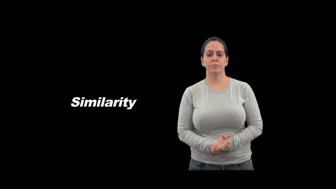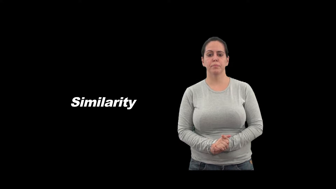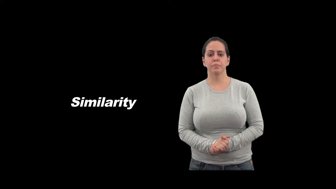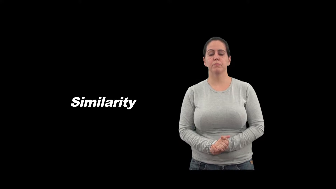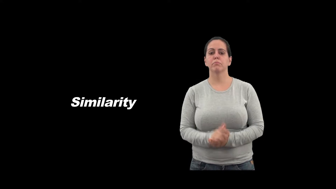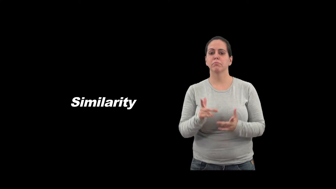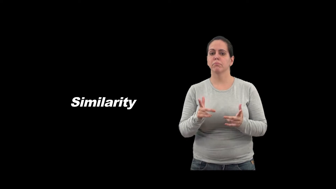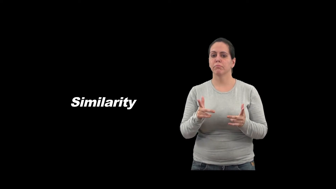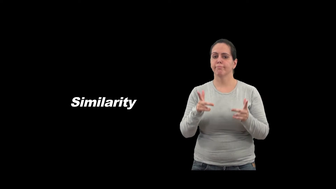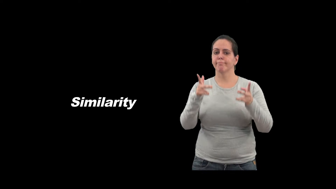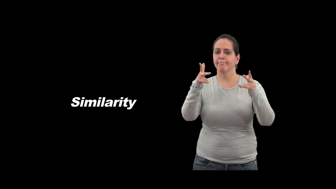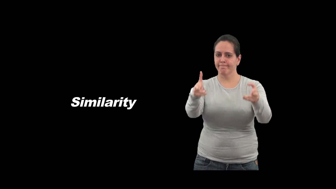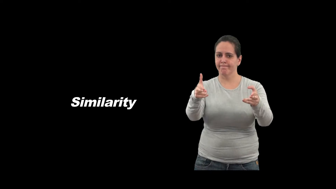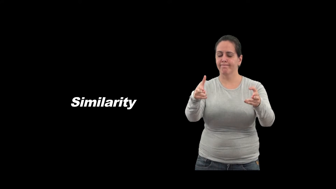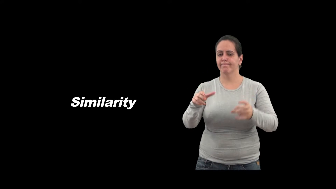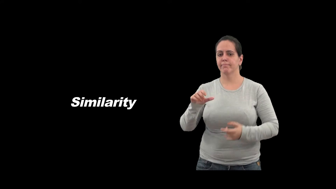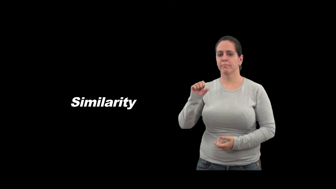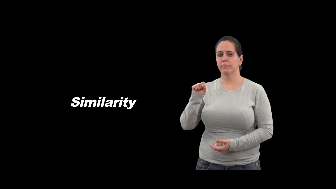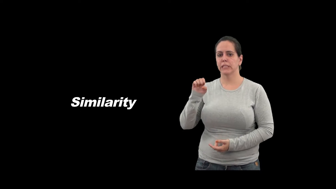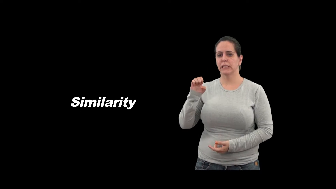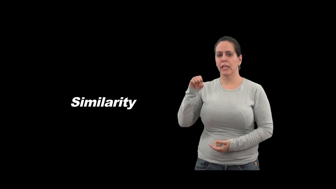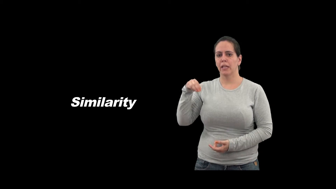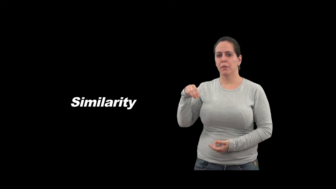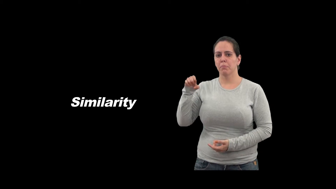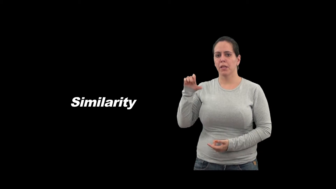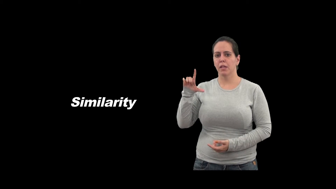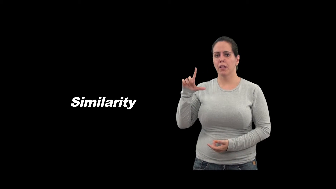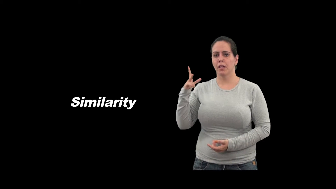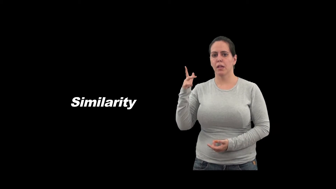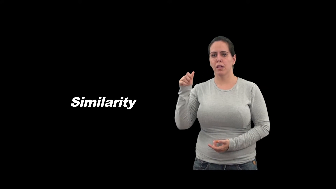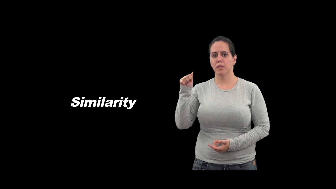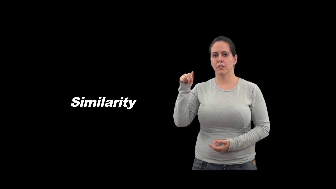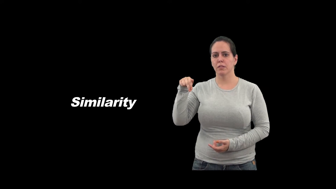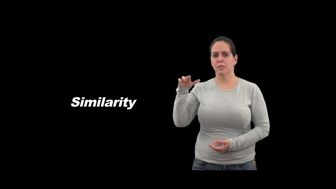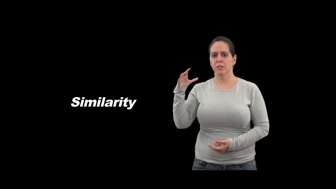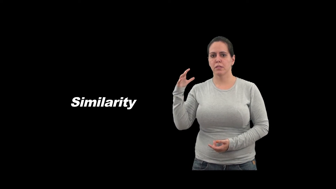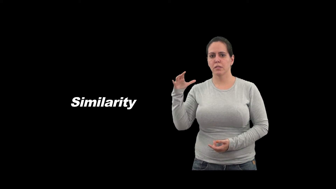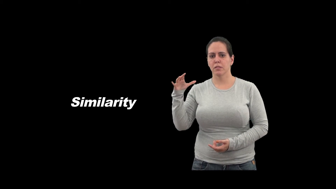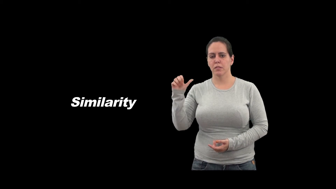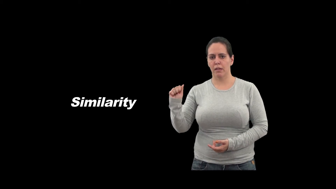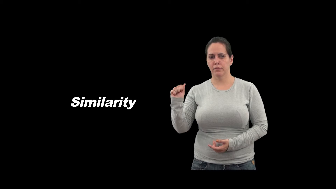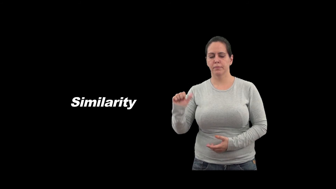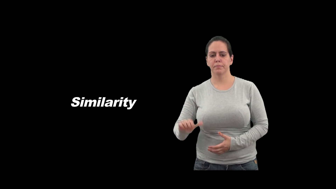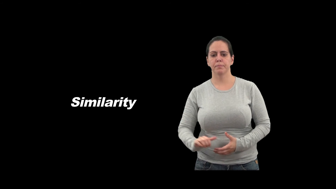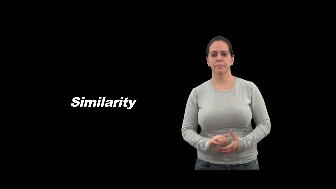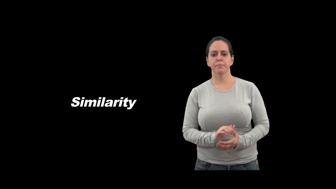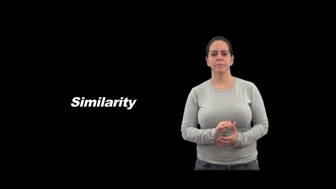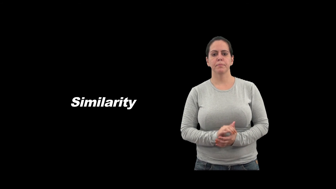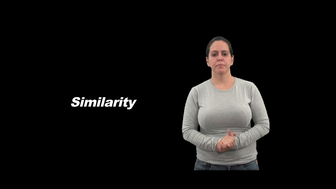Similarity